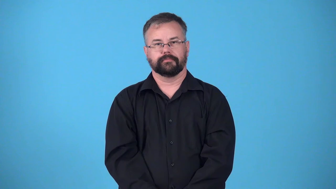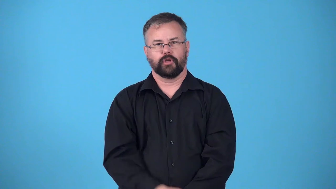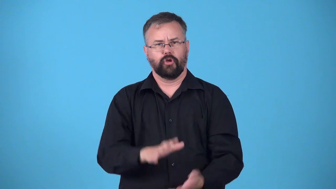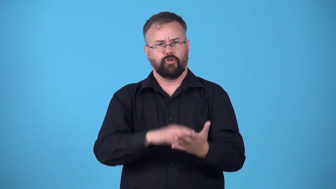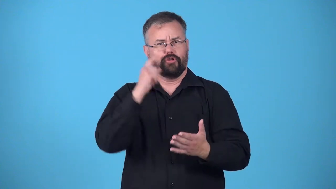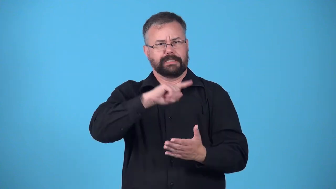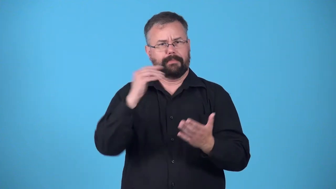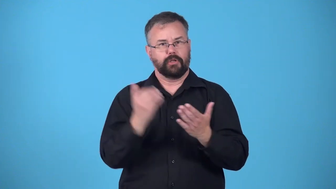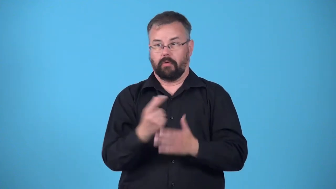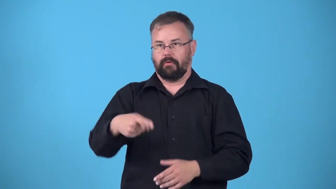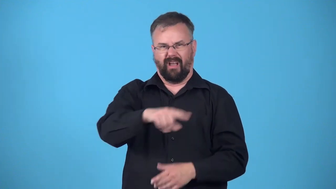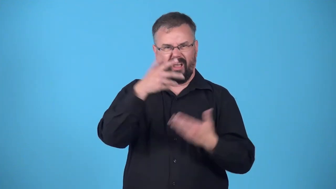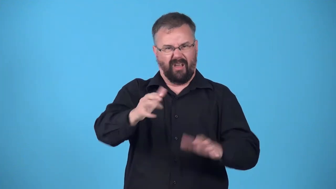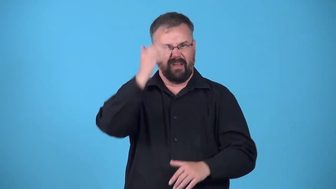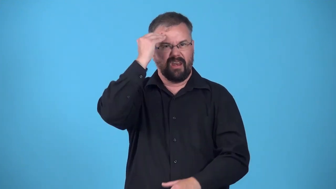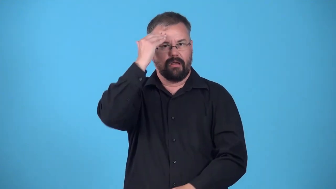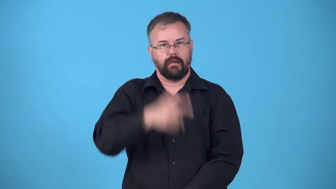catch up with, catch up on